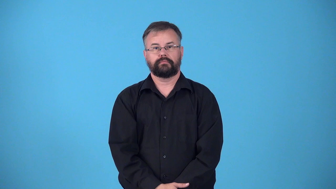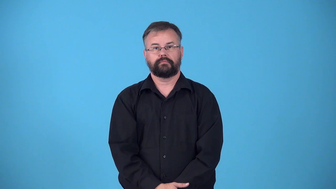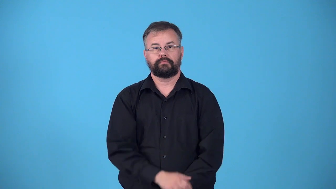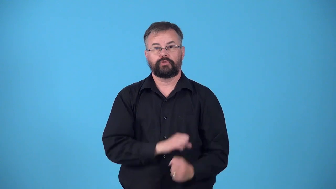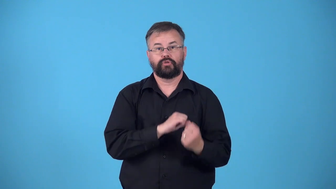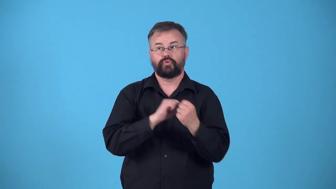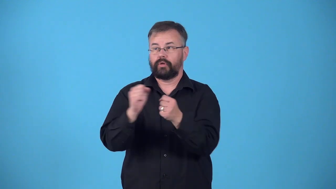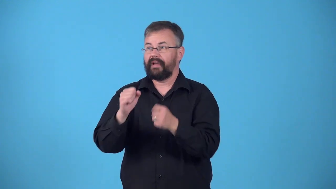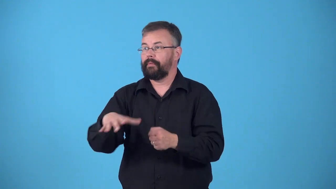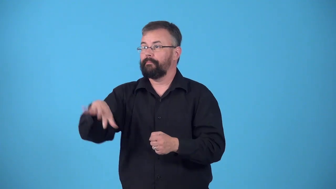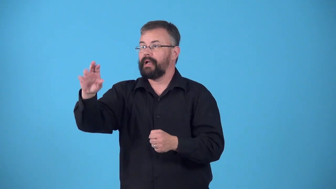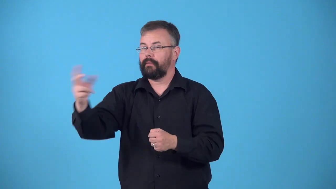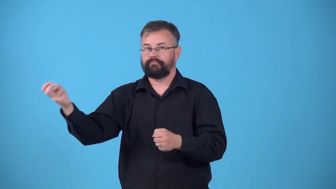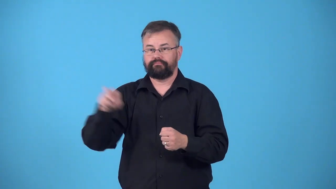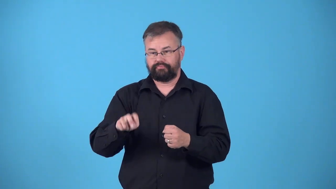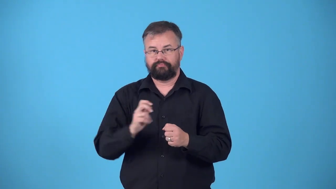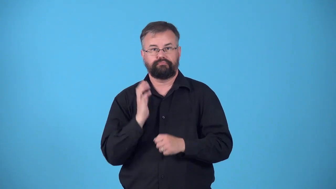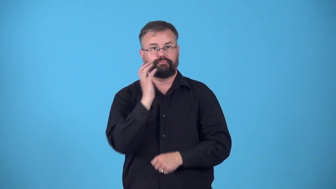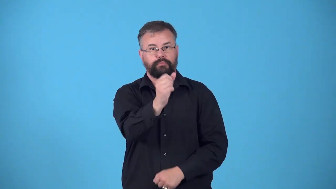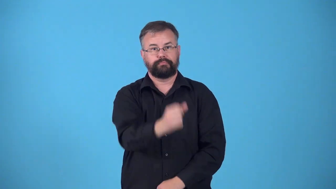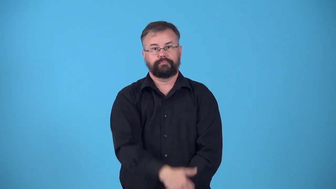pick up a person in car